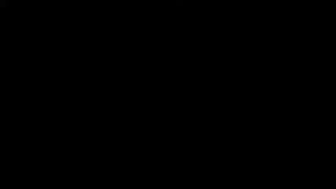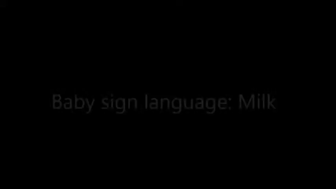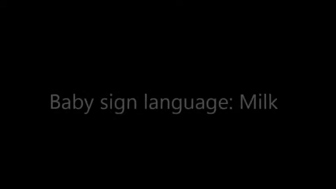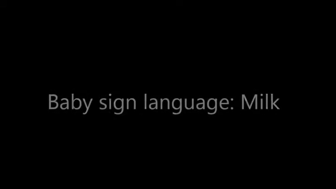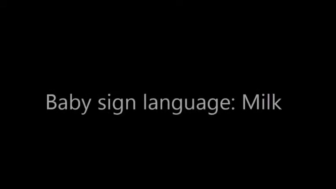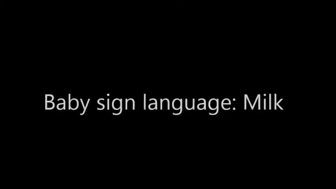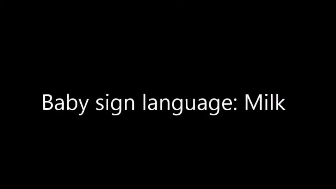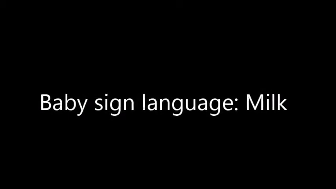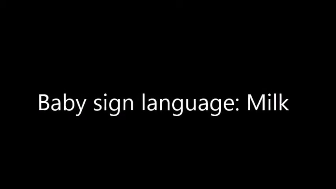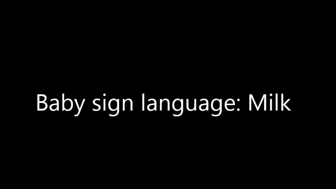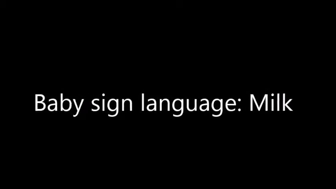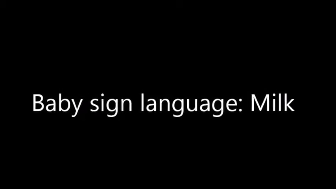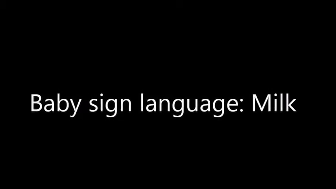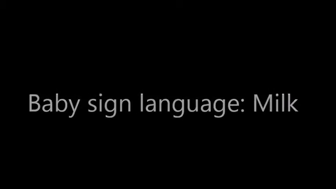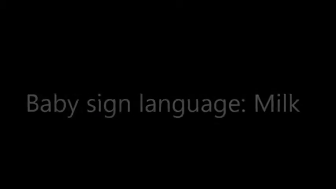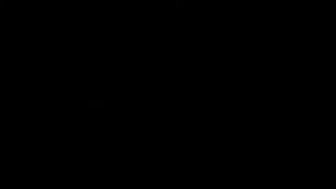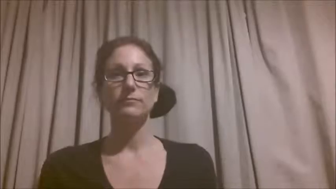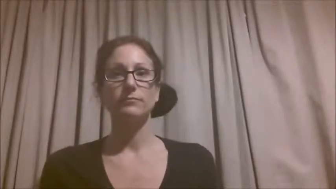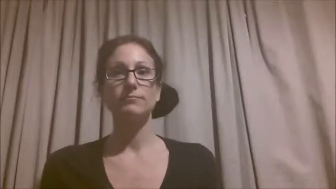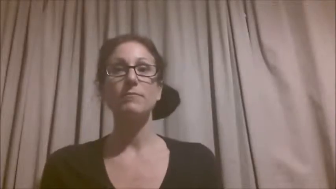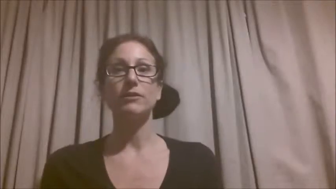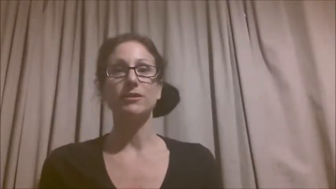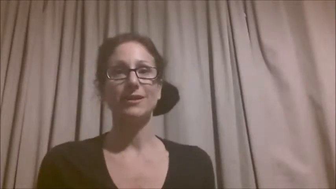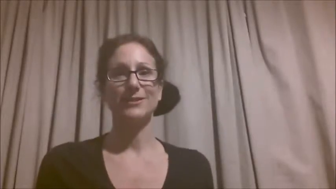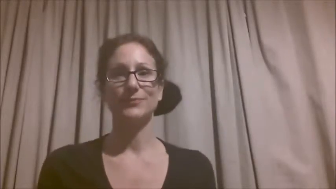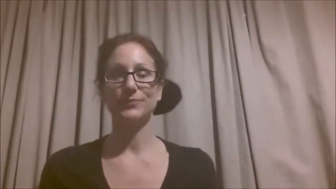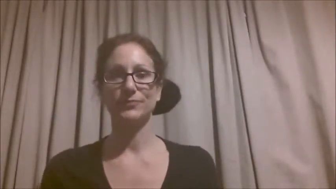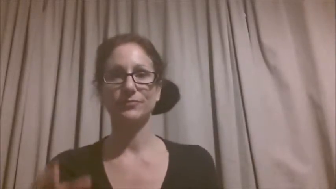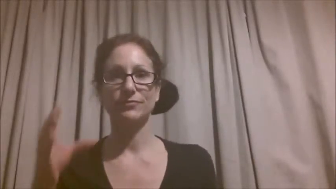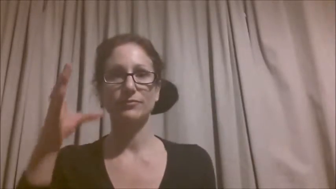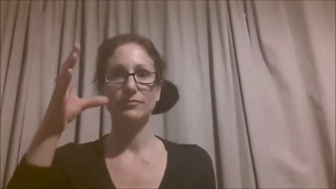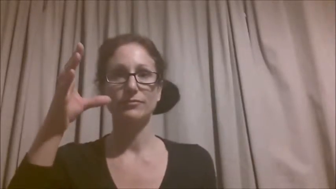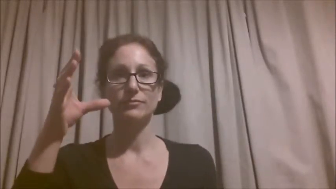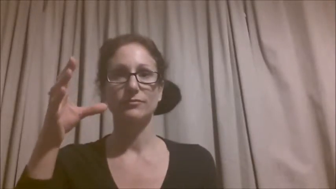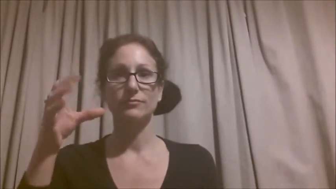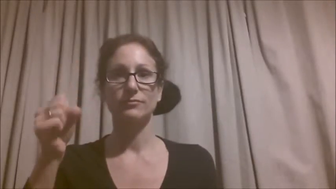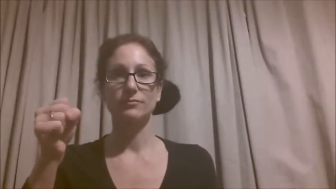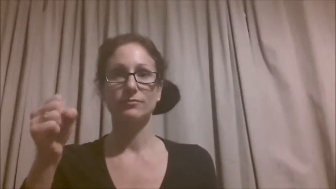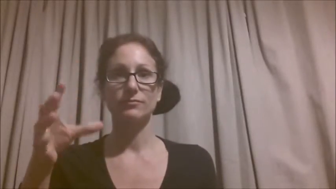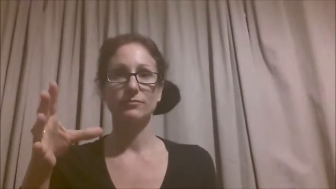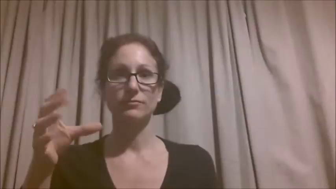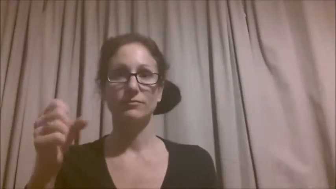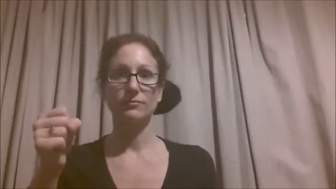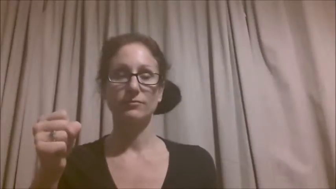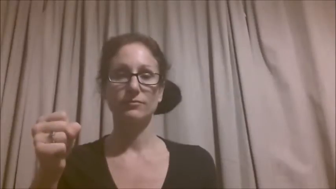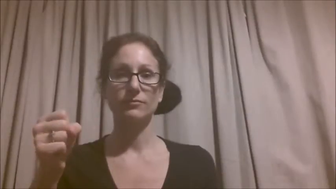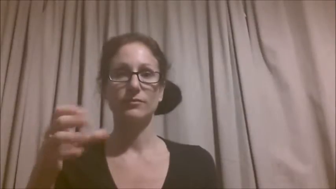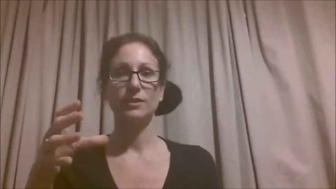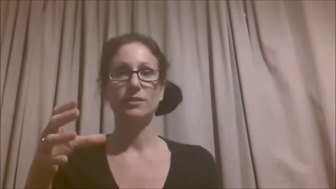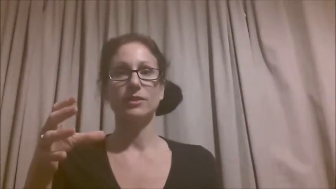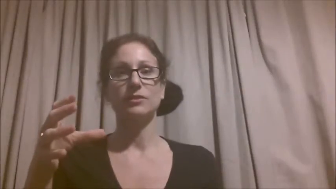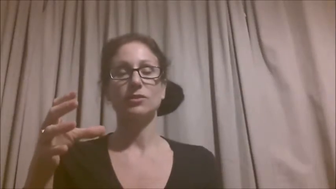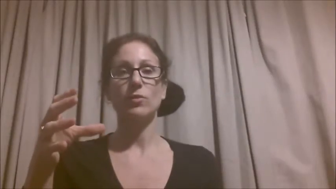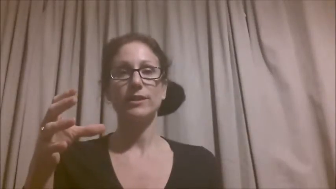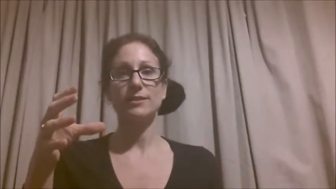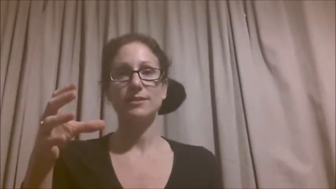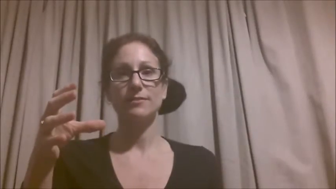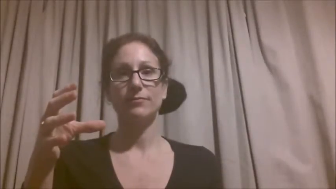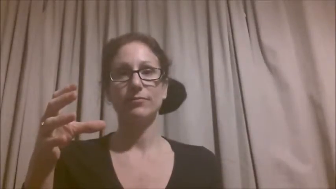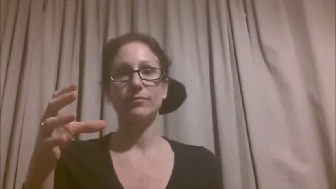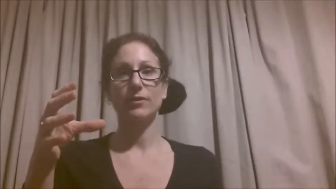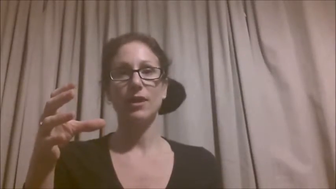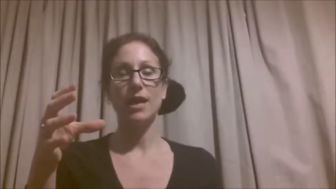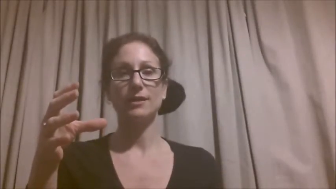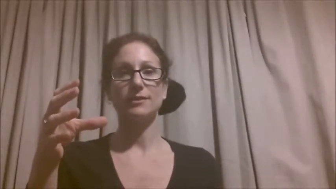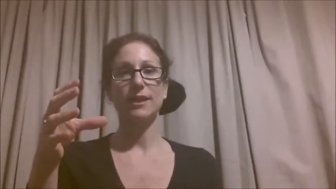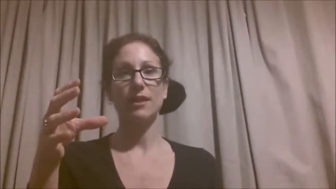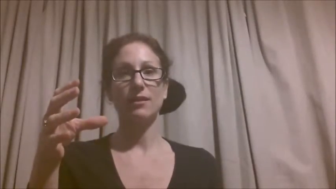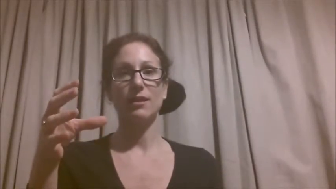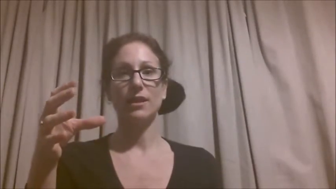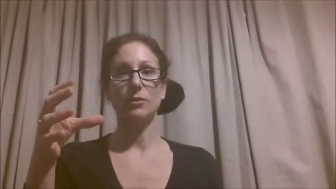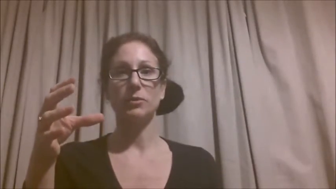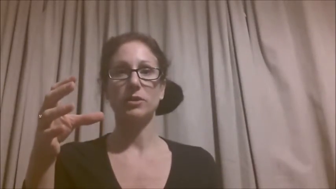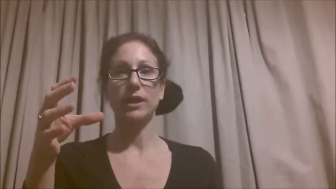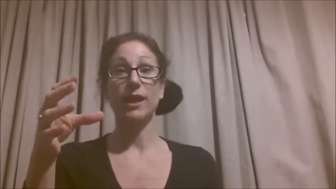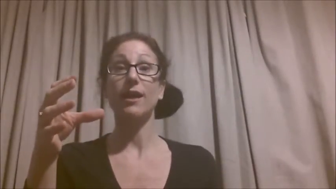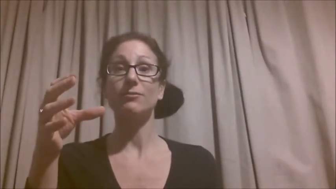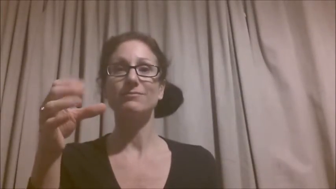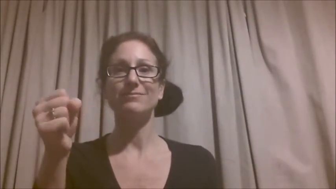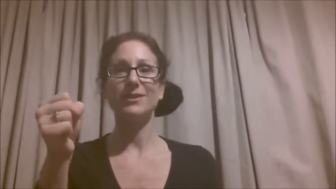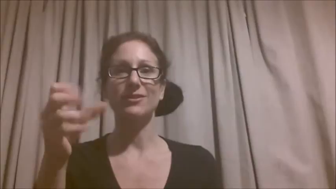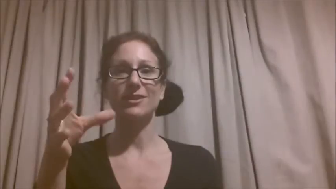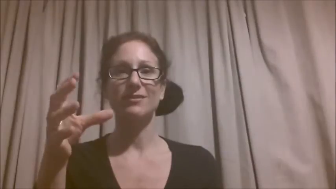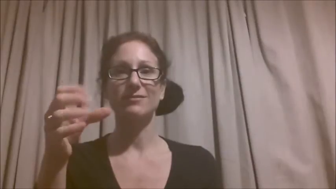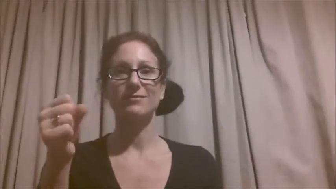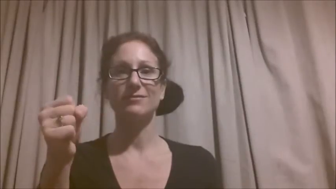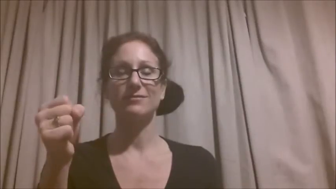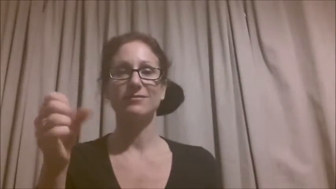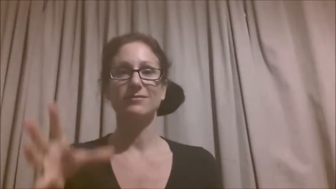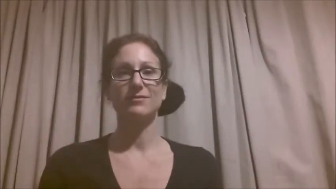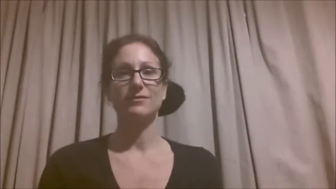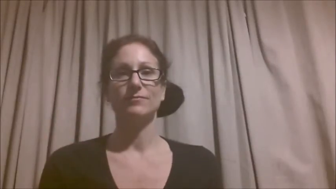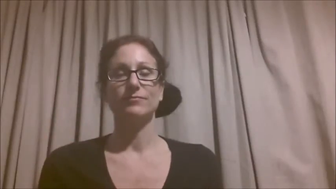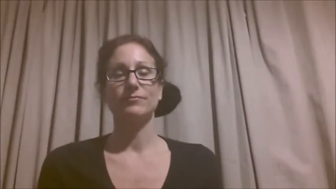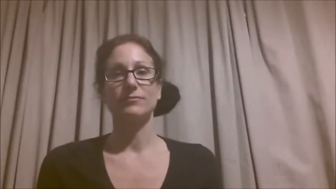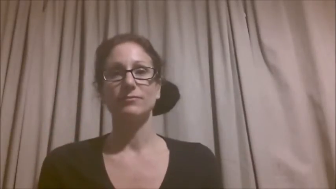Milk